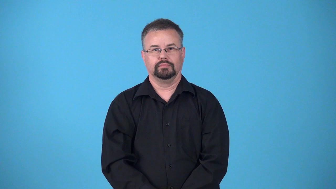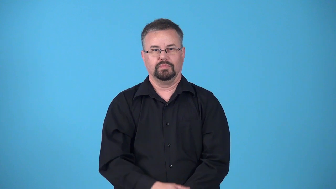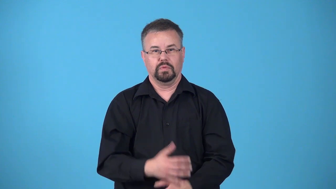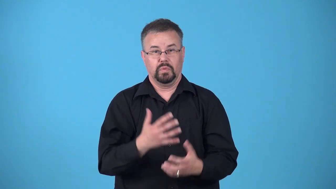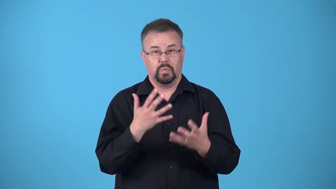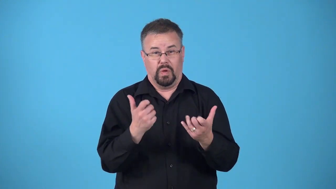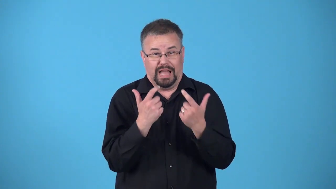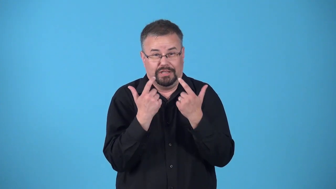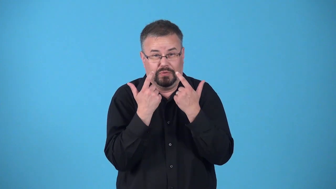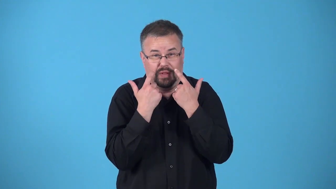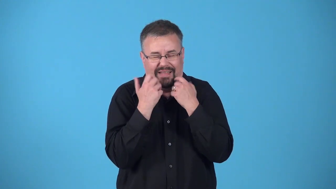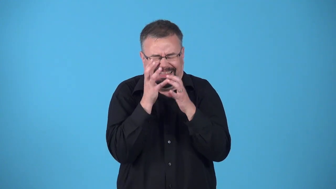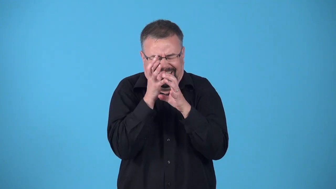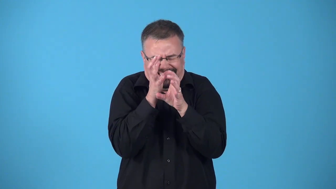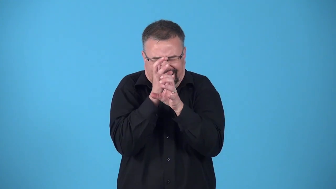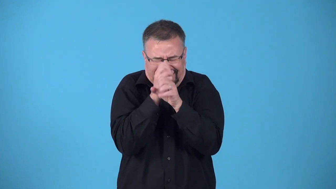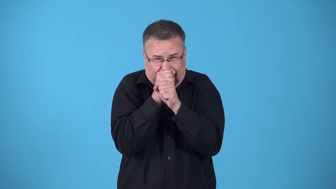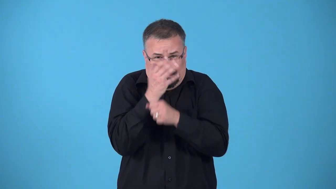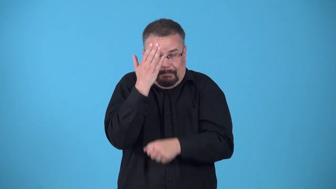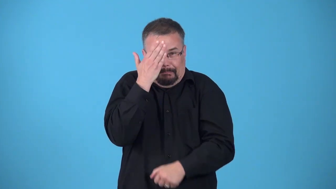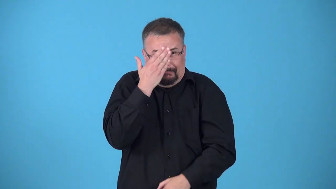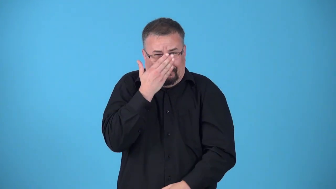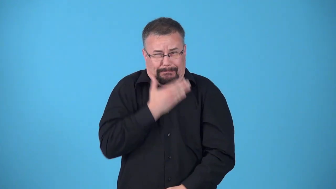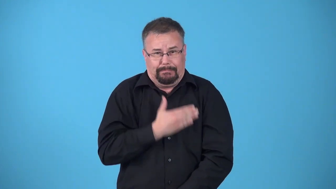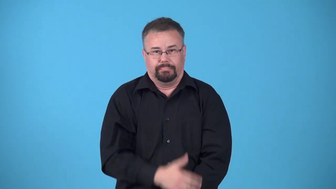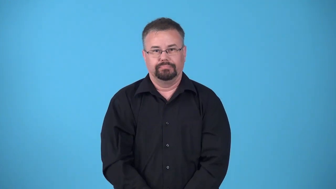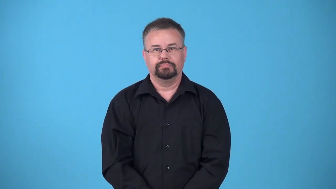keep a straight face